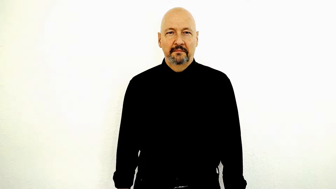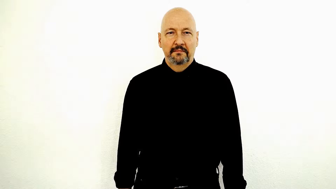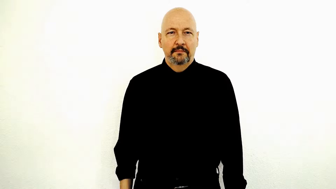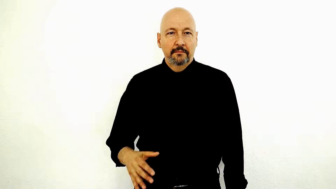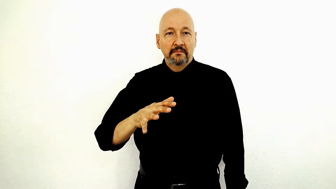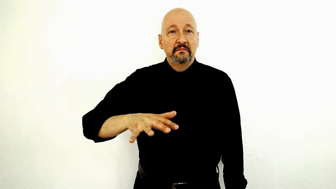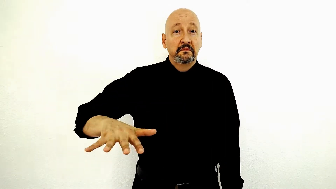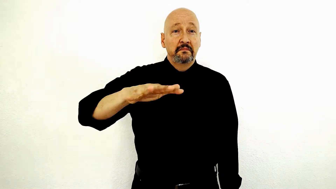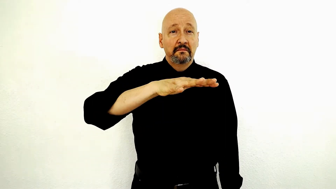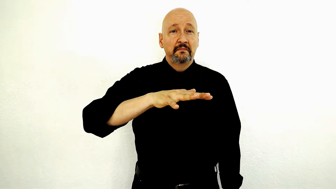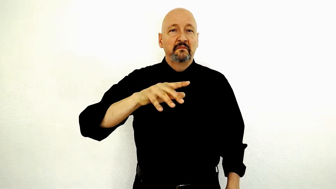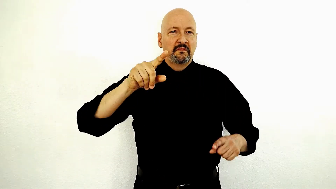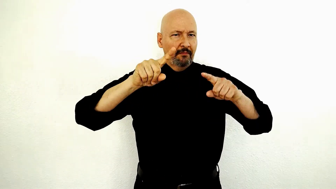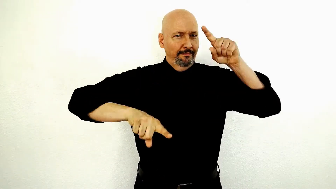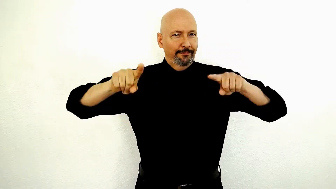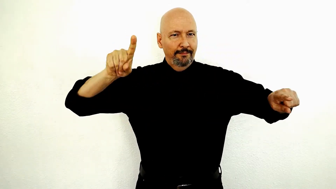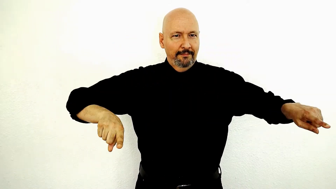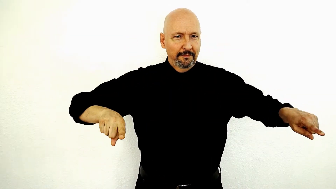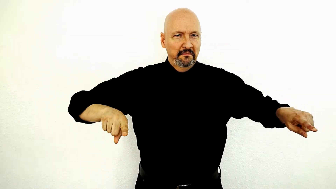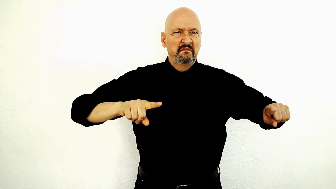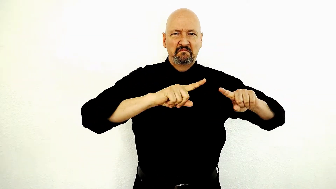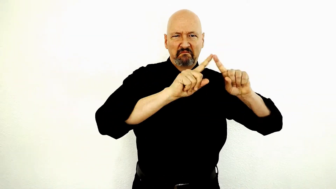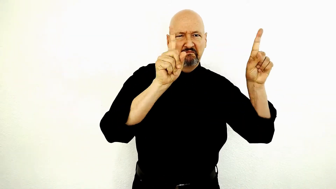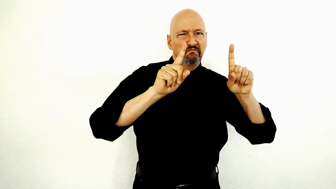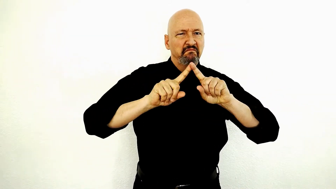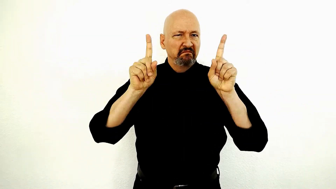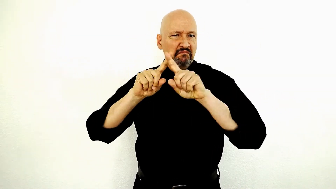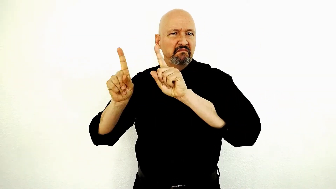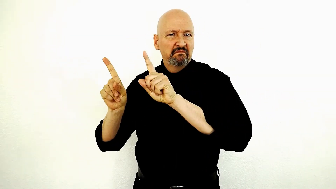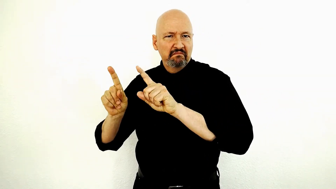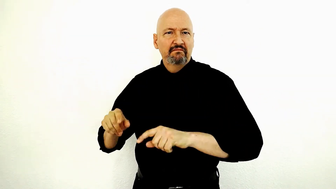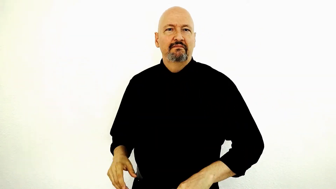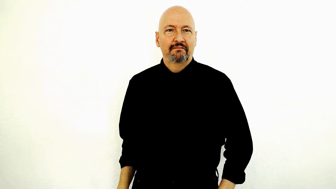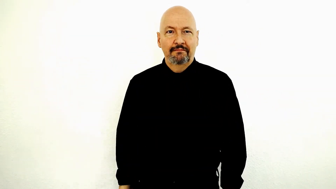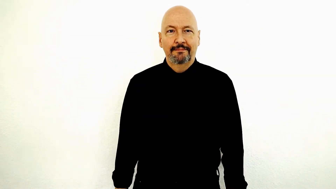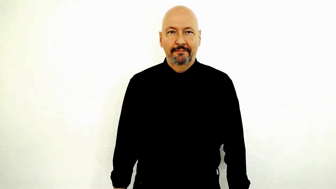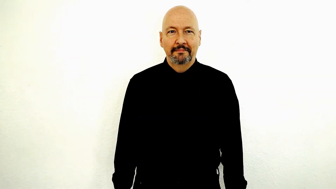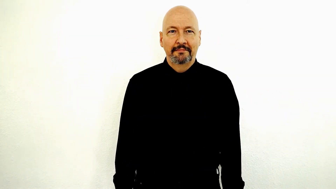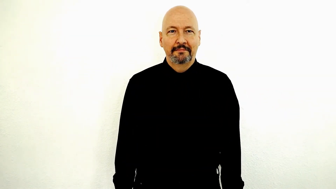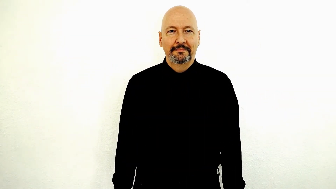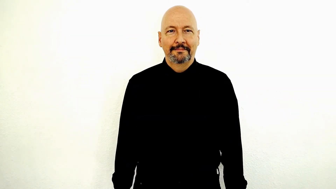AREA VARIOUS DIVERSE DIFFERENT++ triple movement